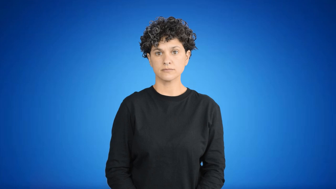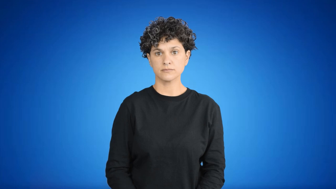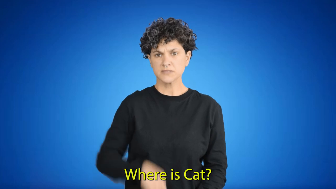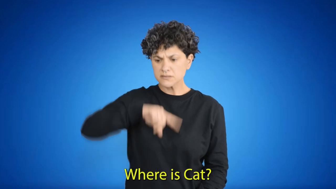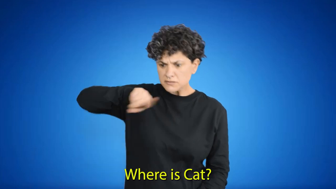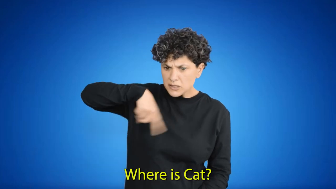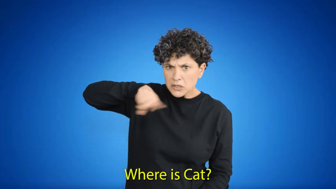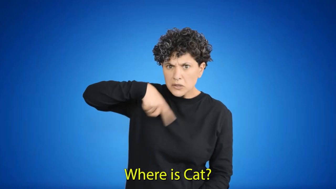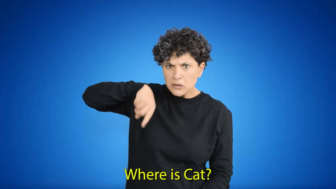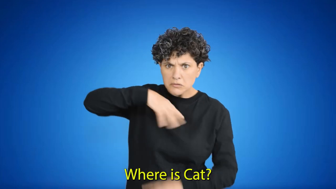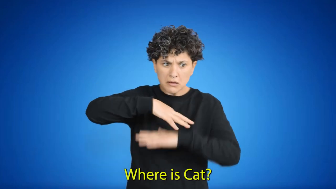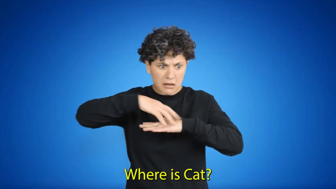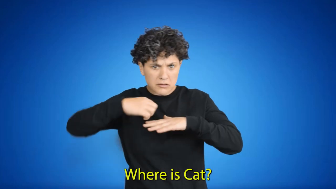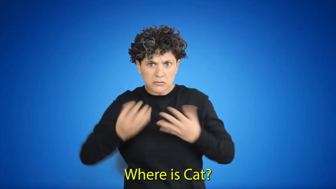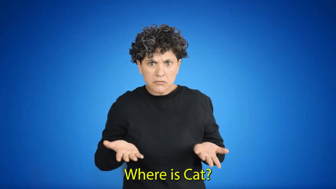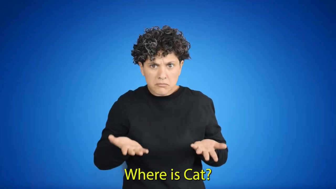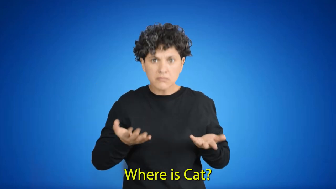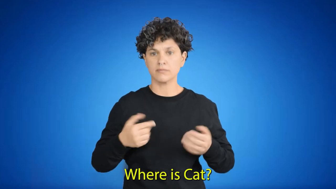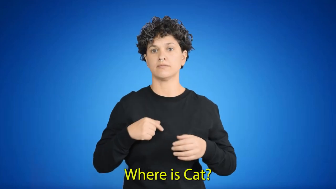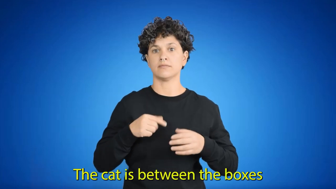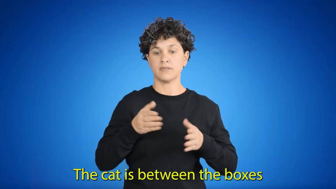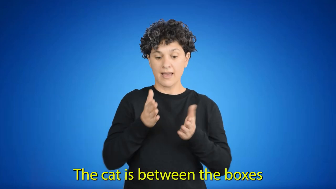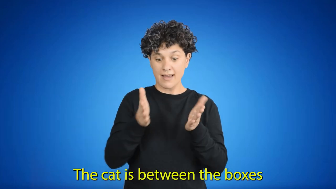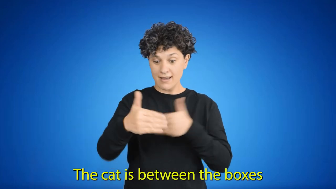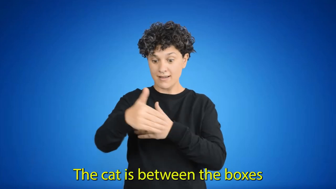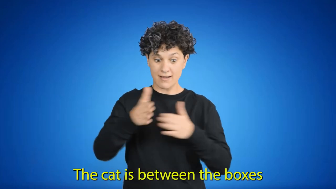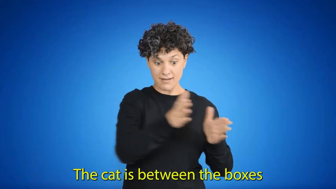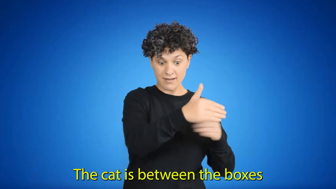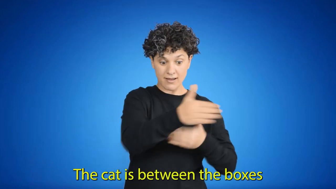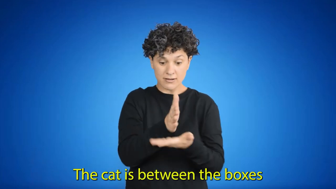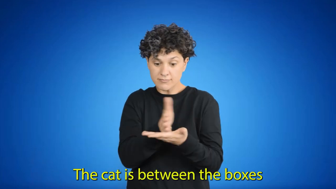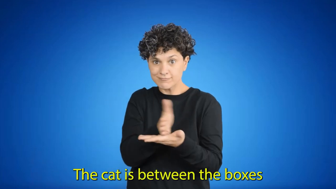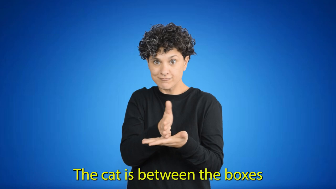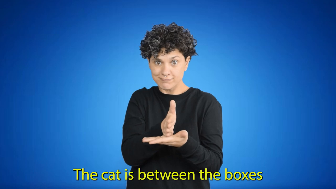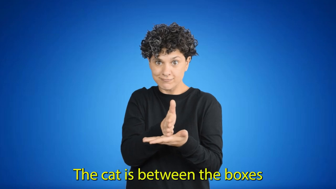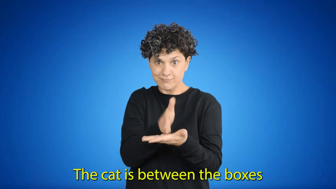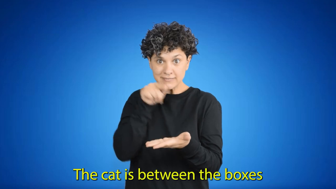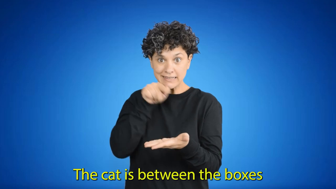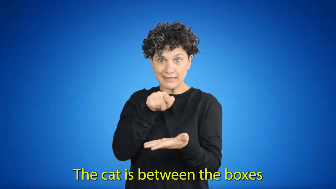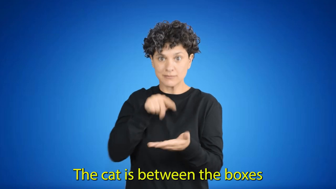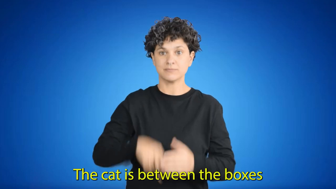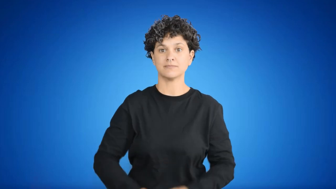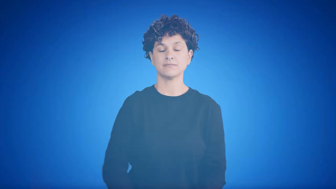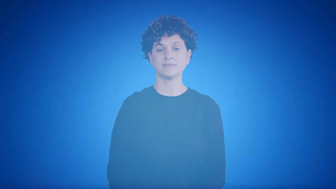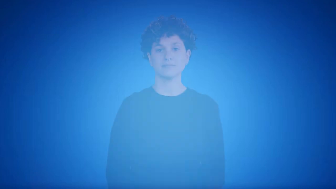Between